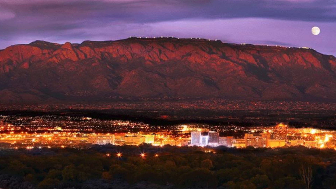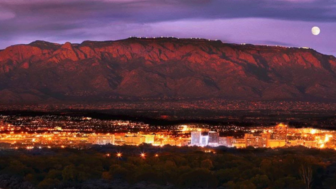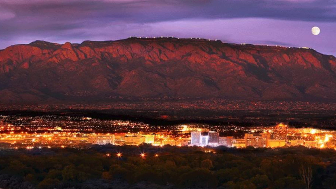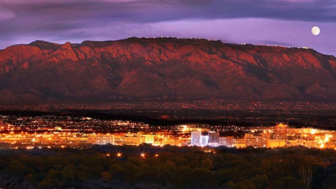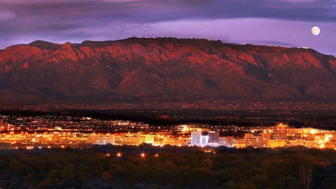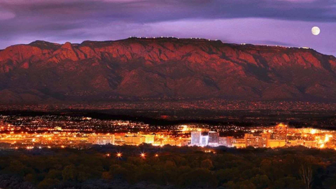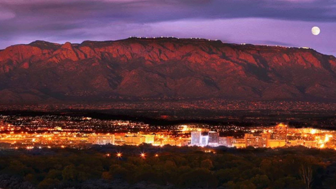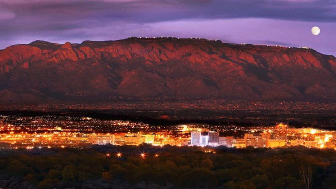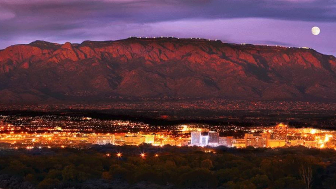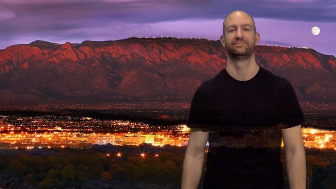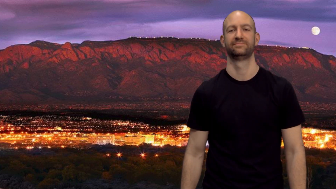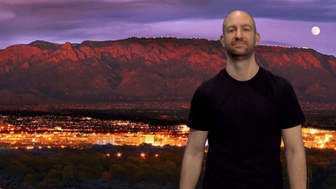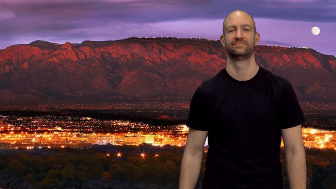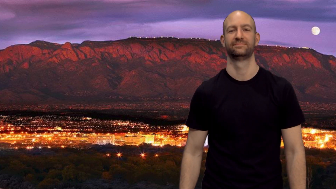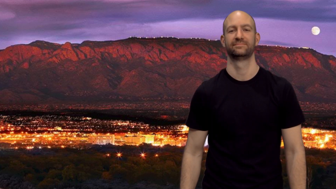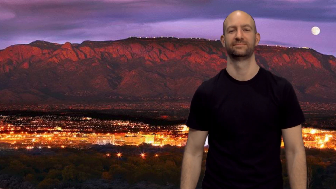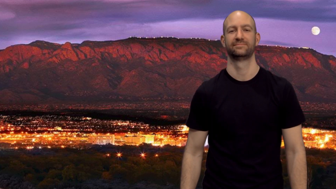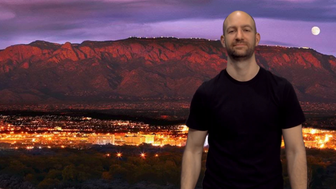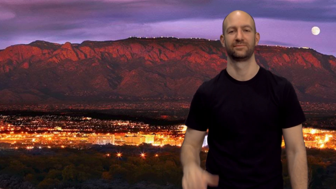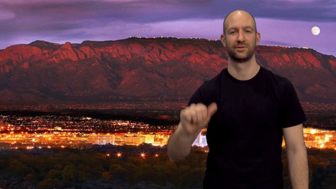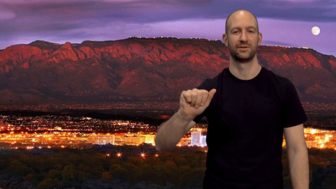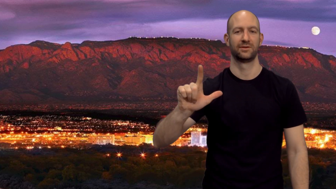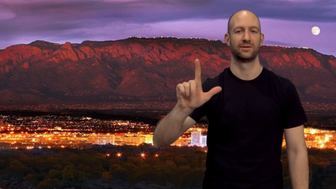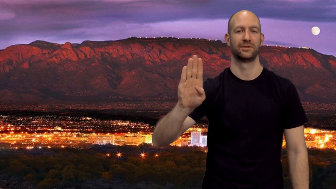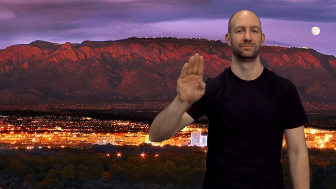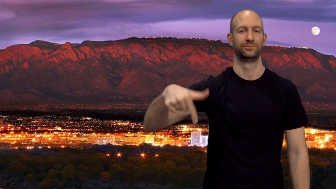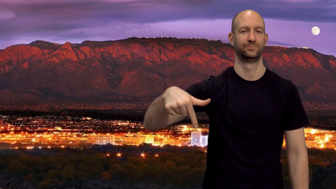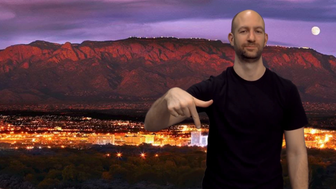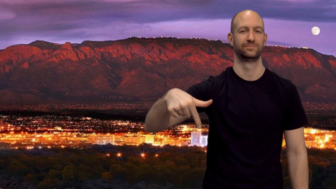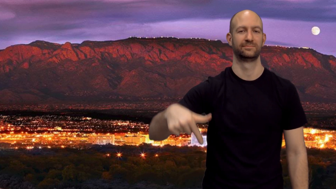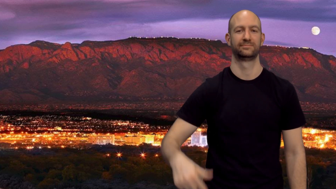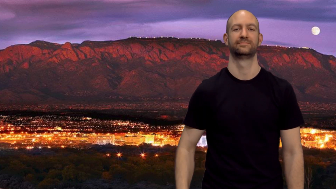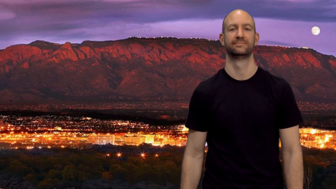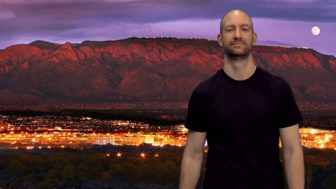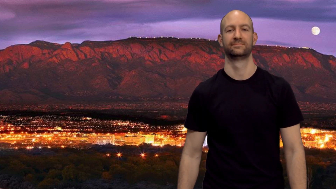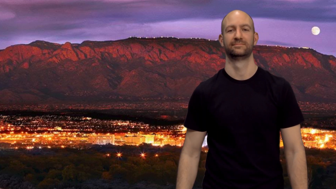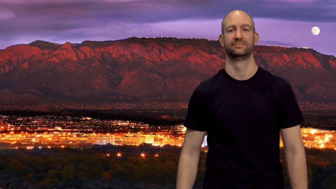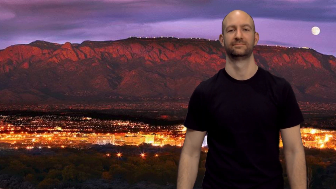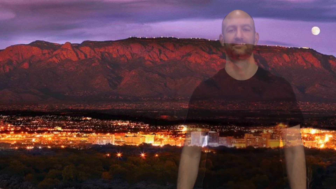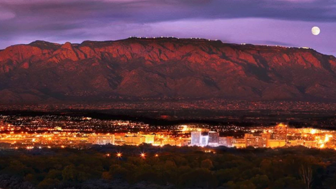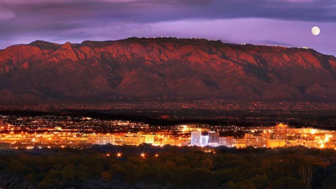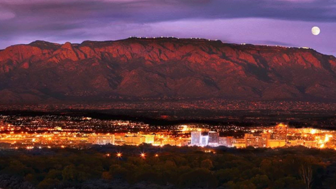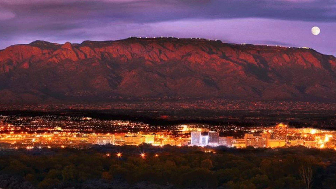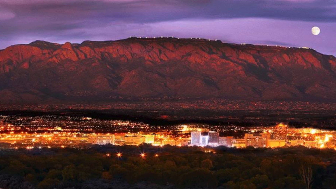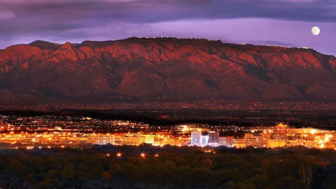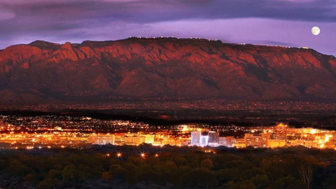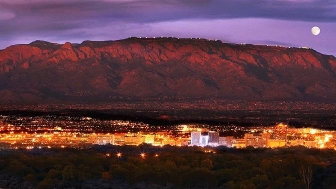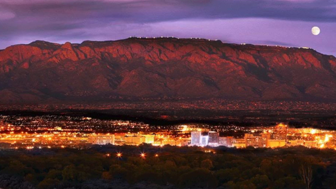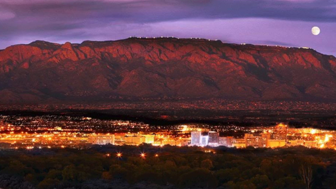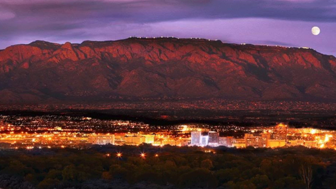ALBUQUERQUE